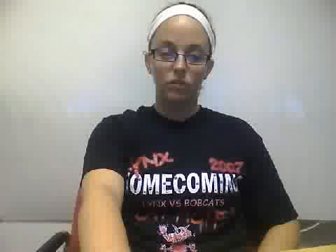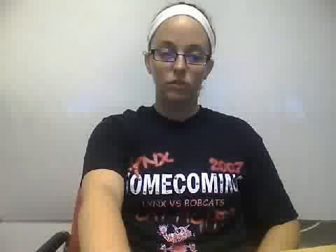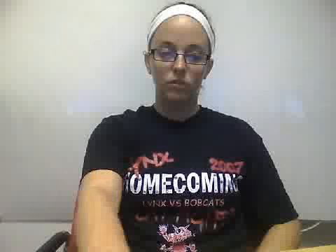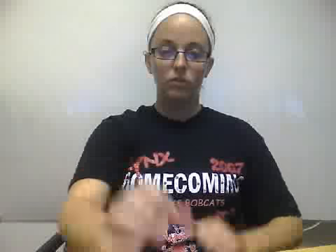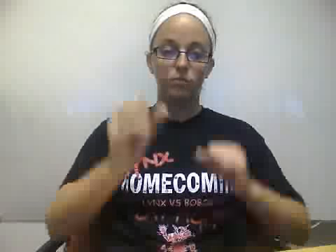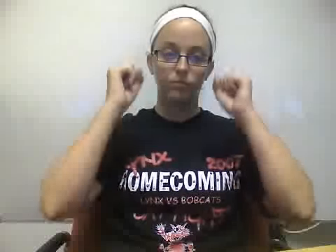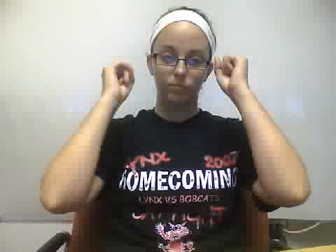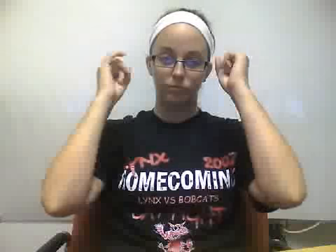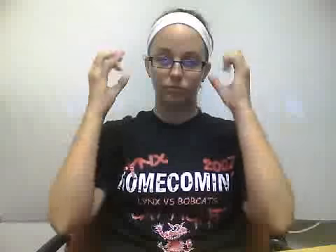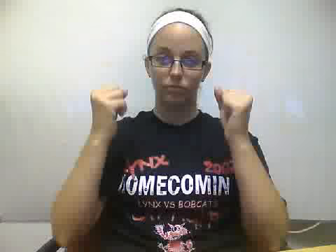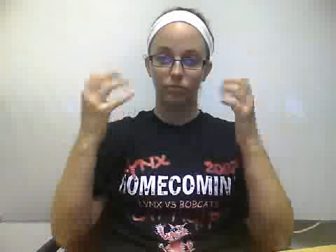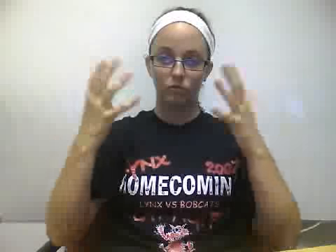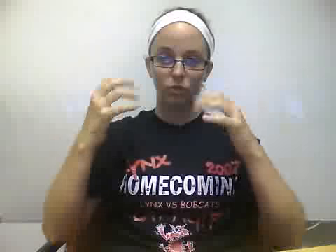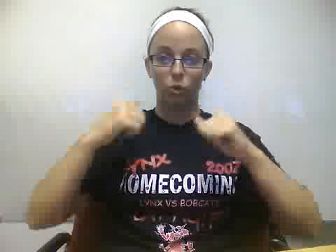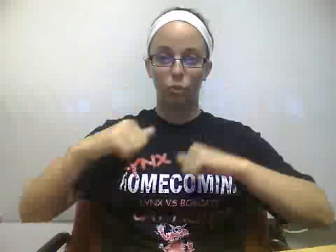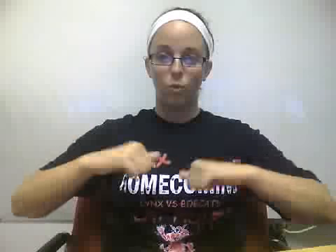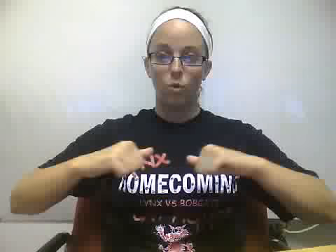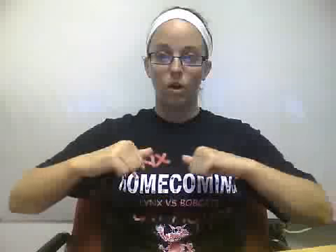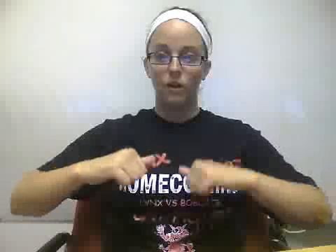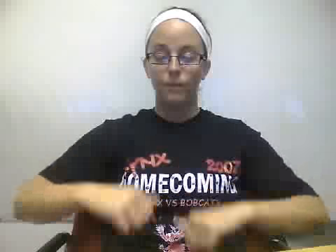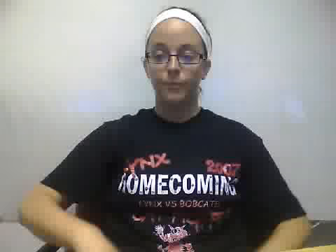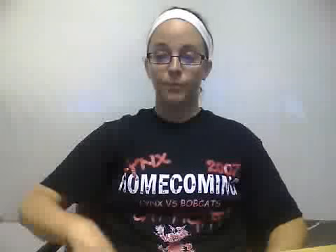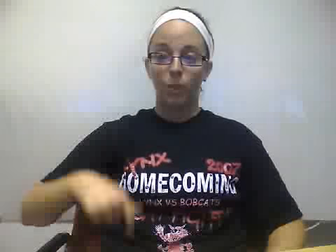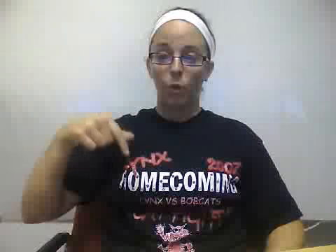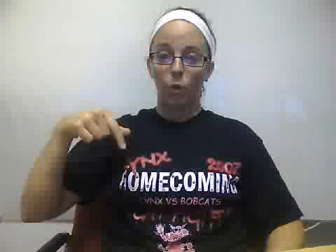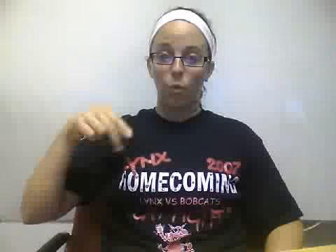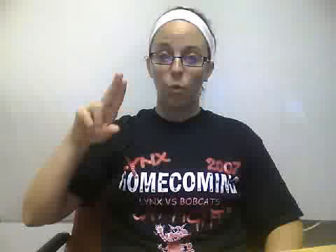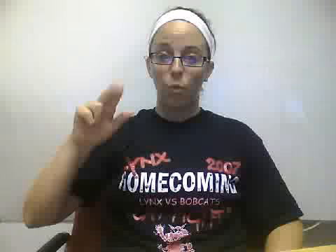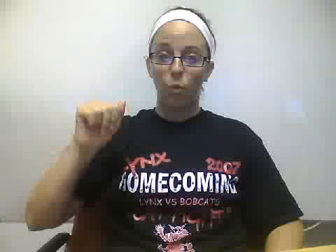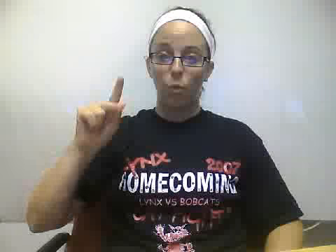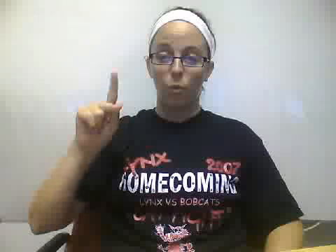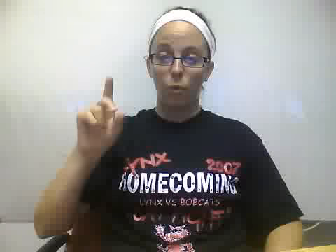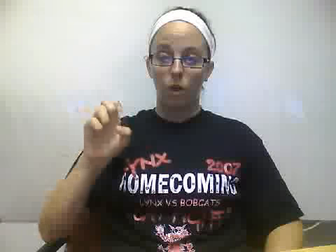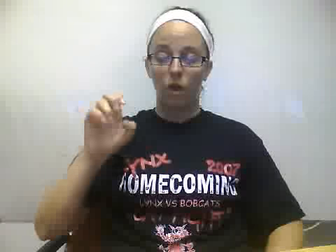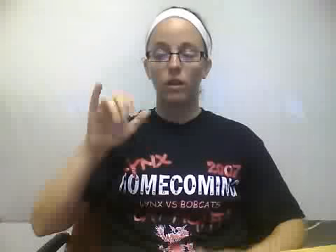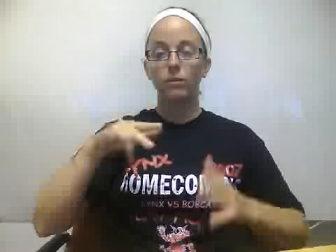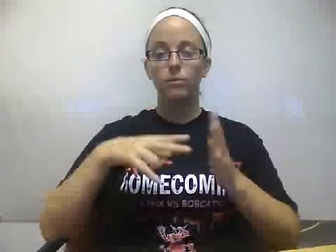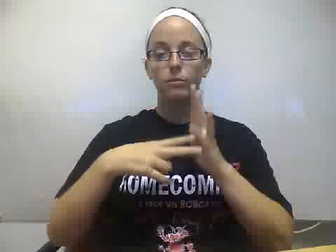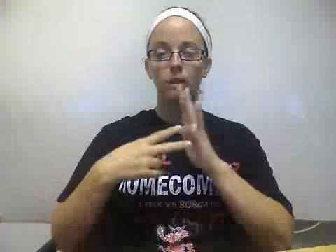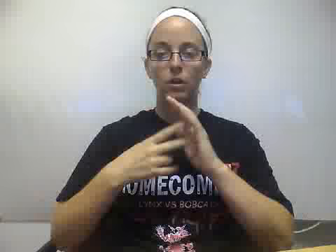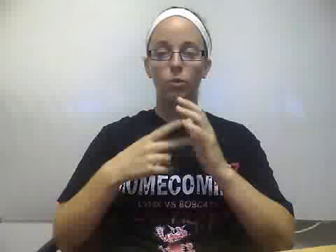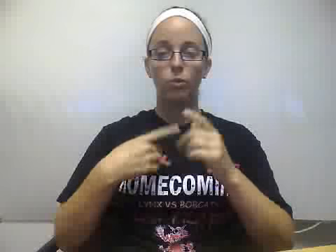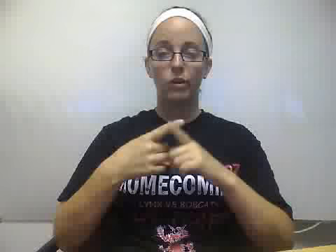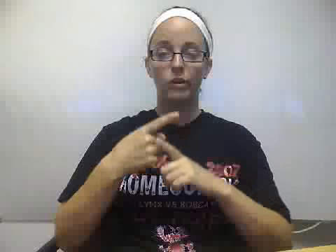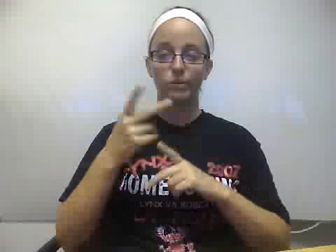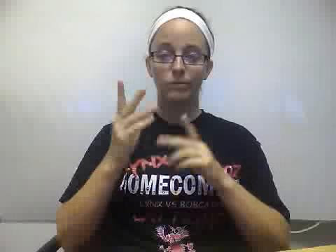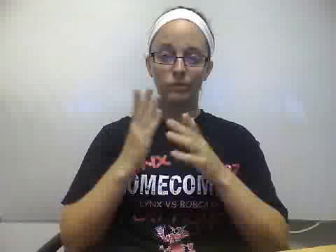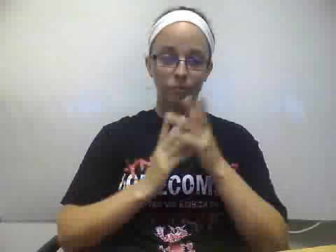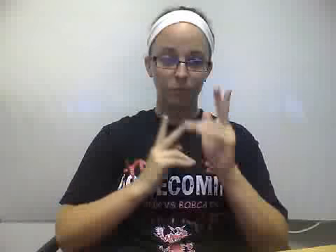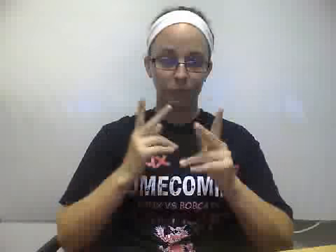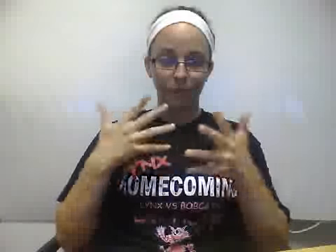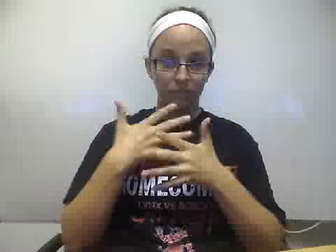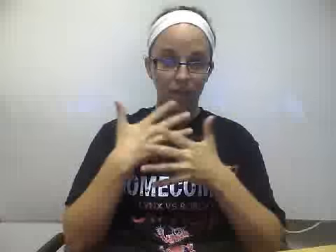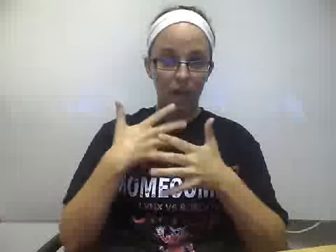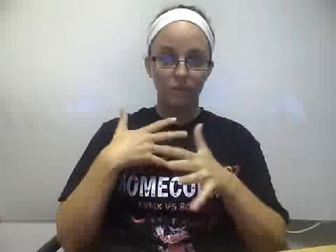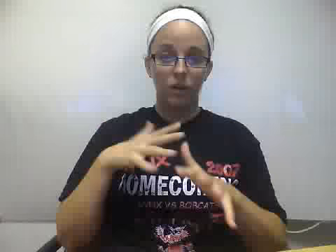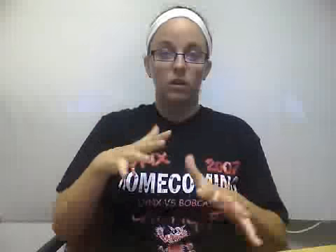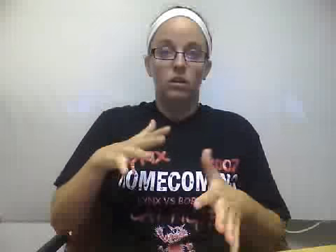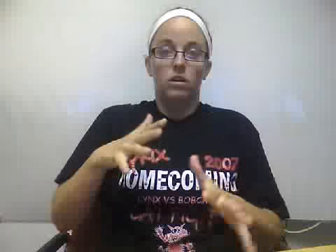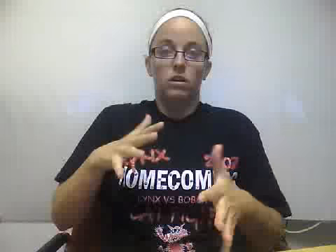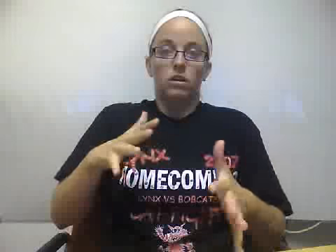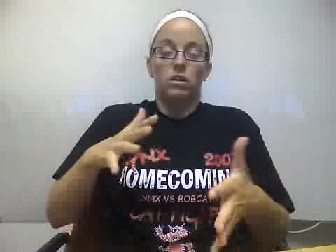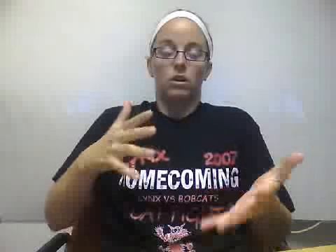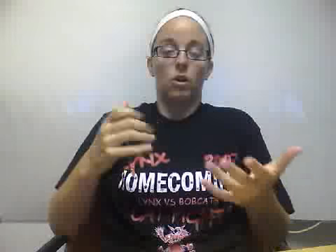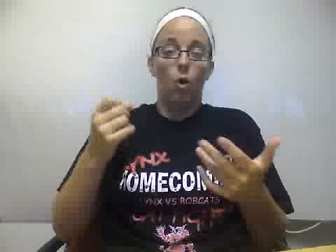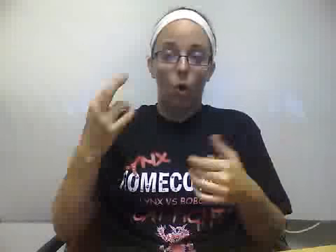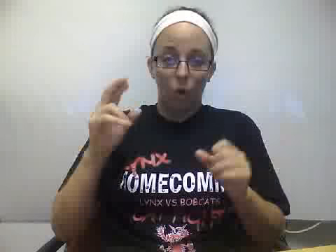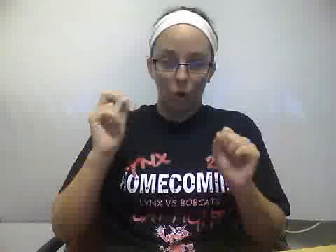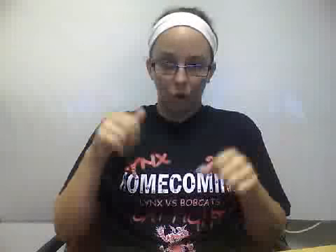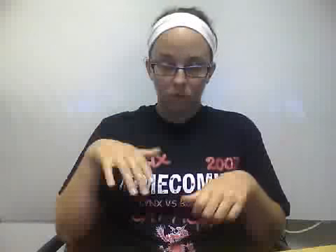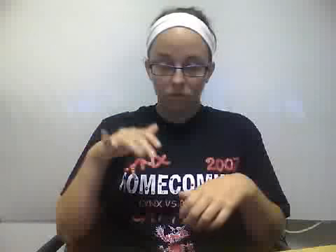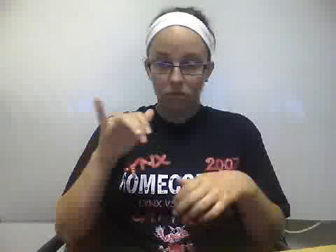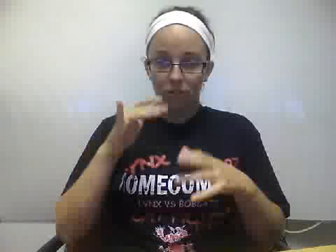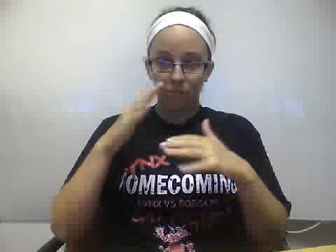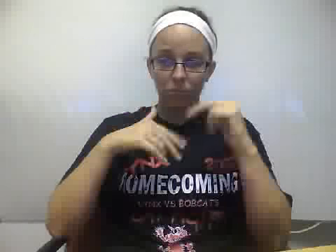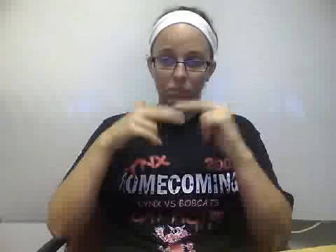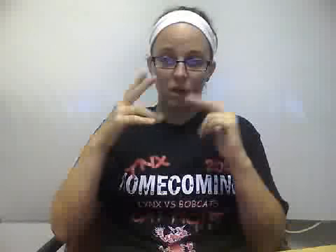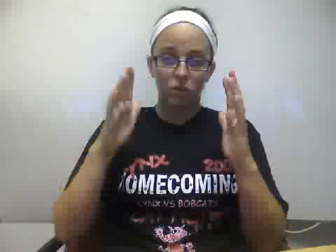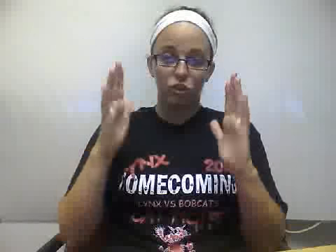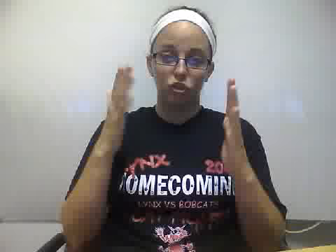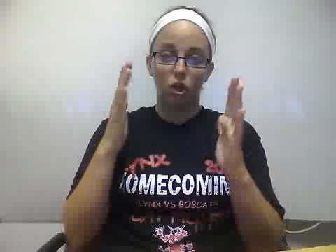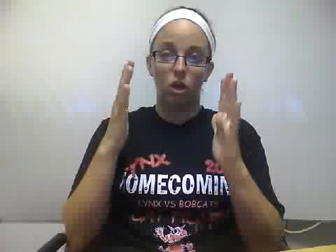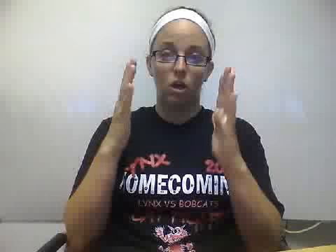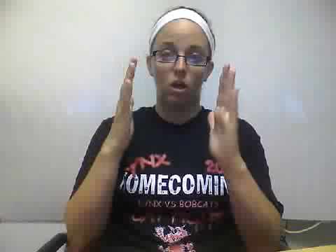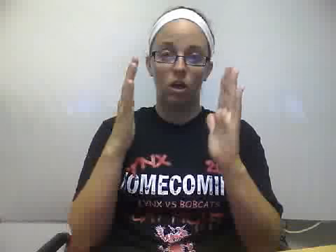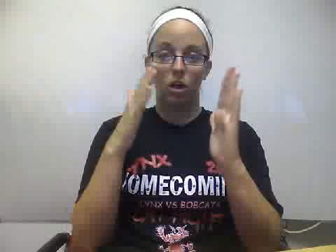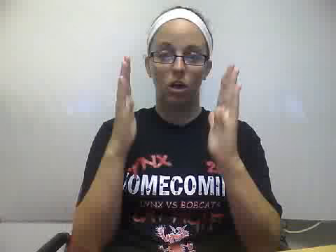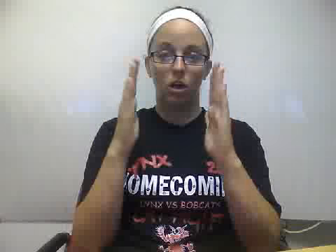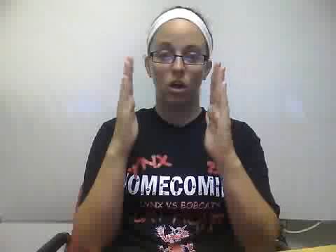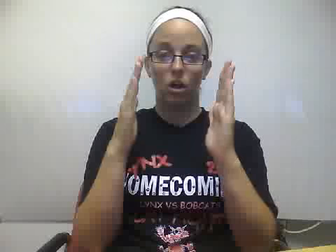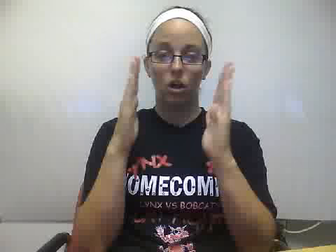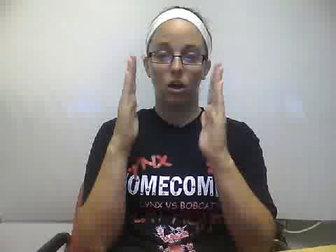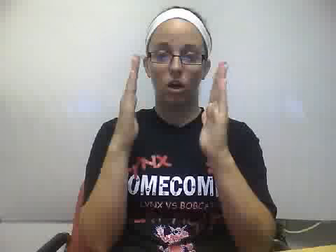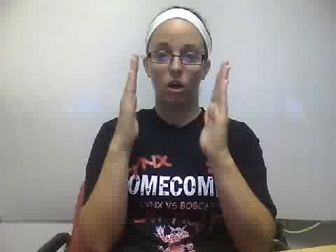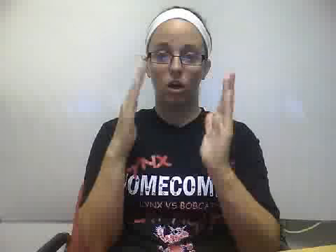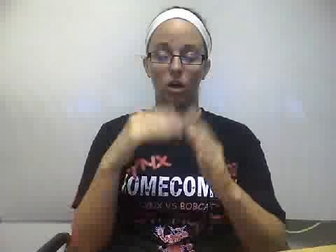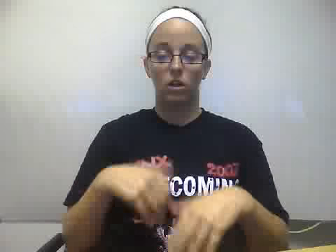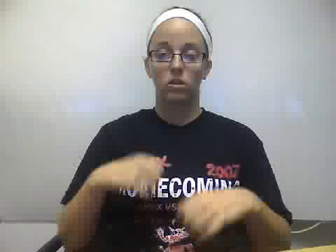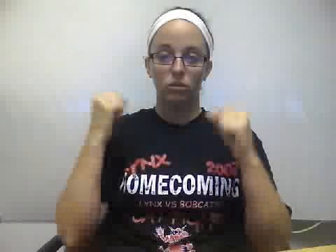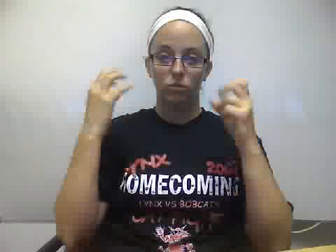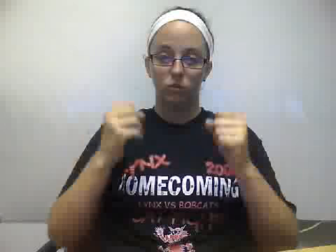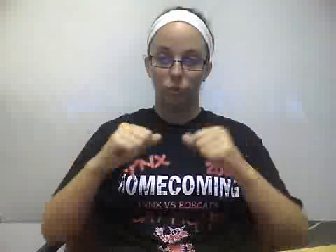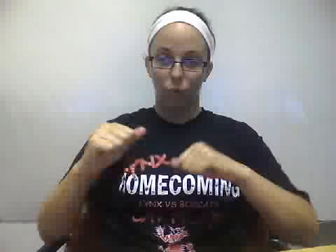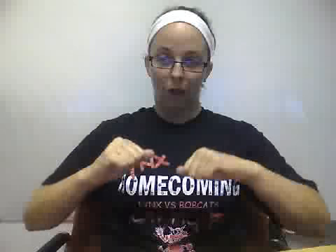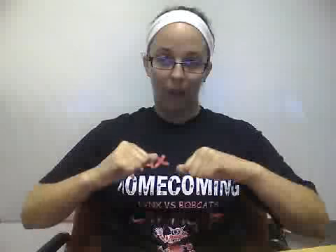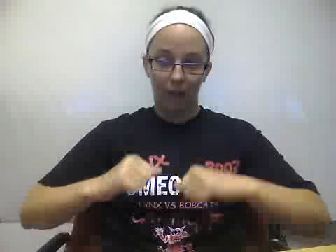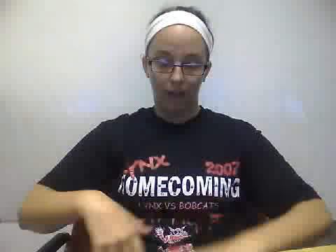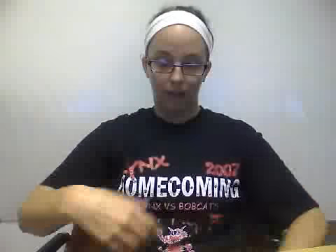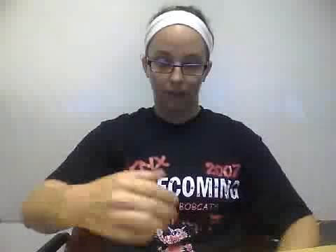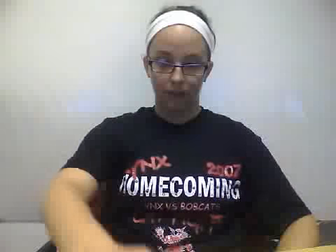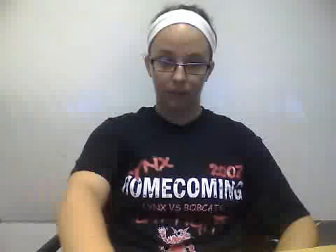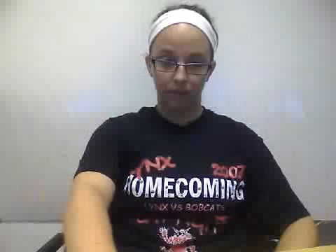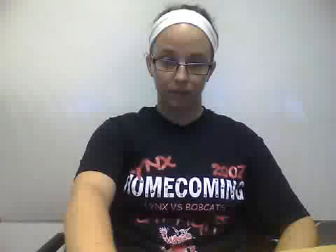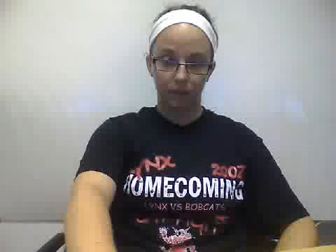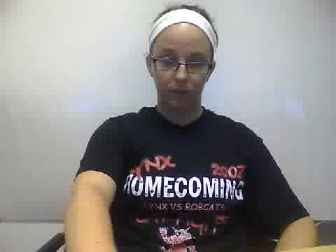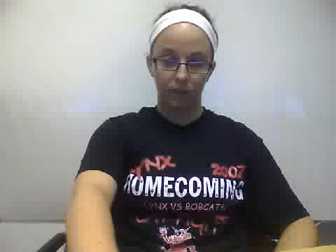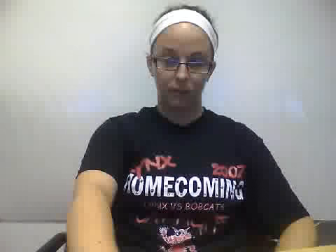Quake